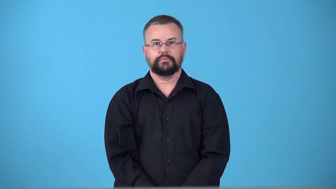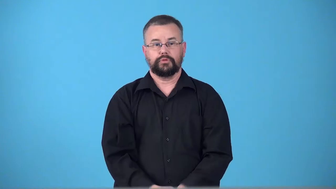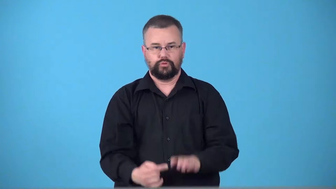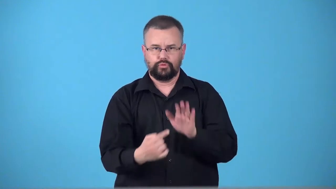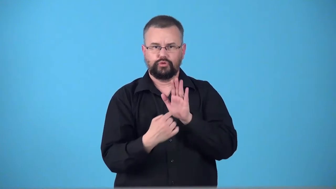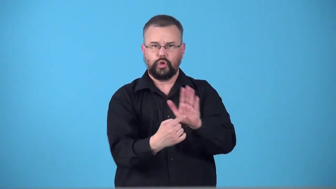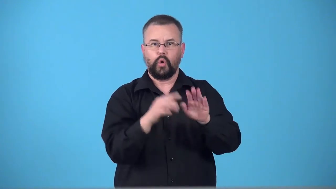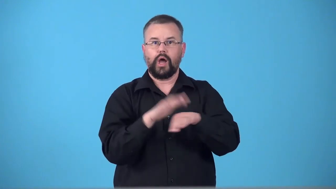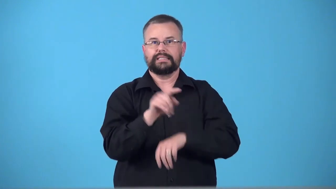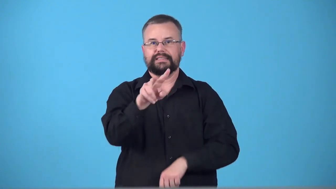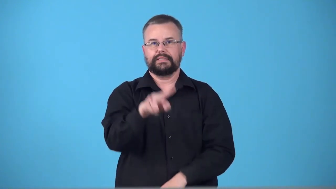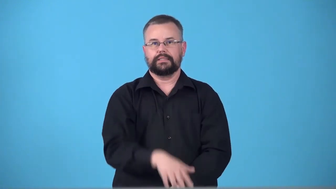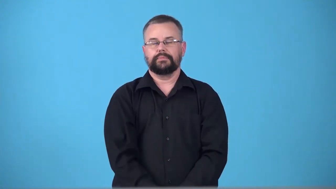televise